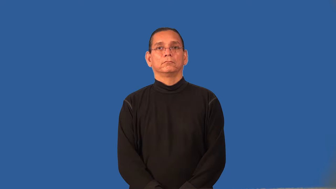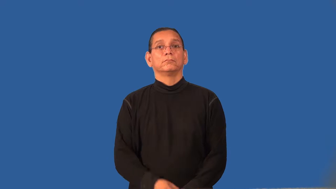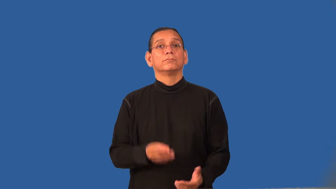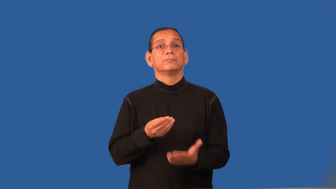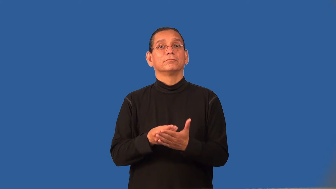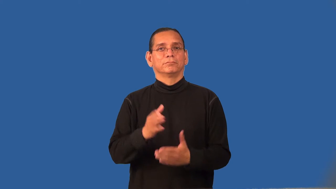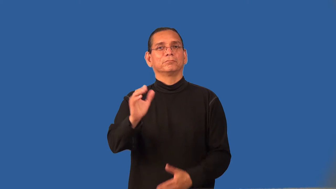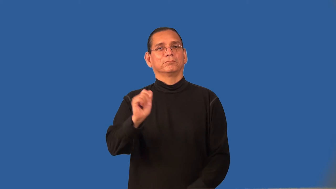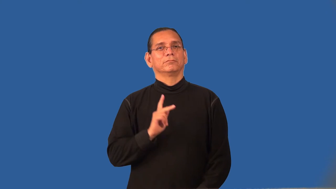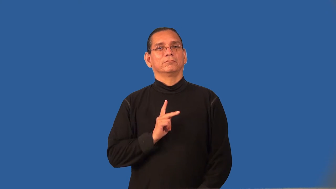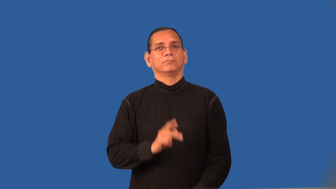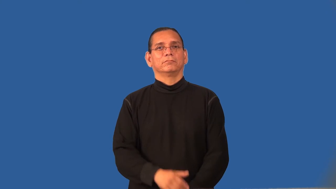refund